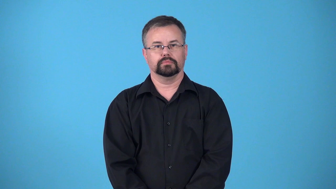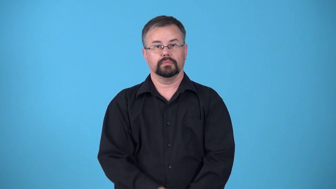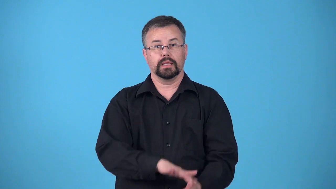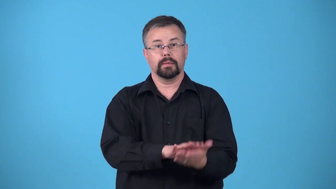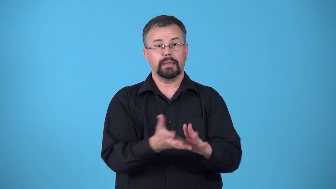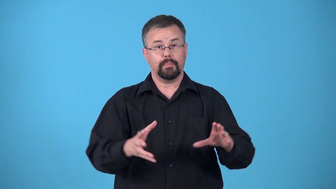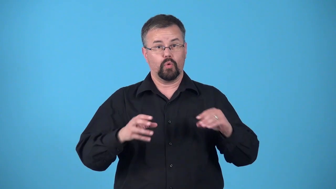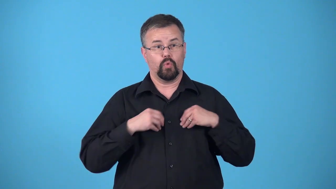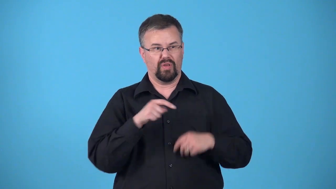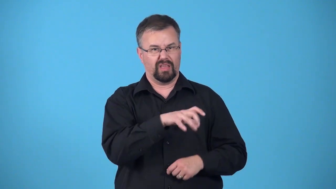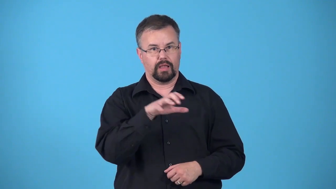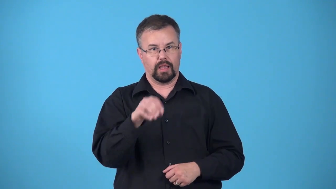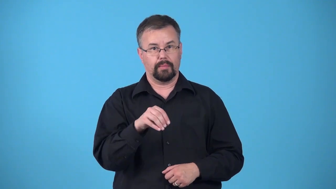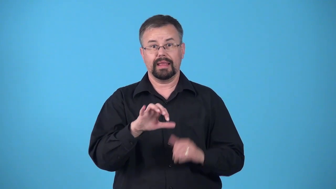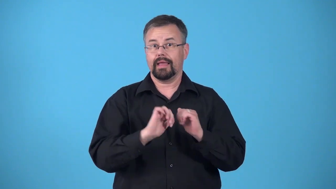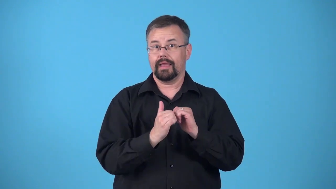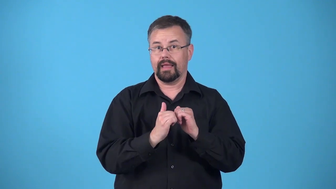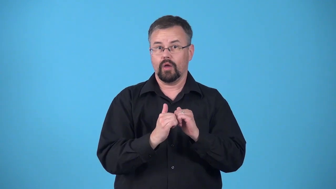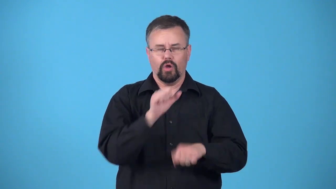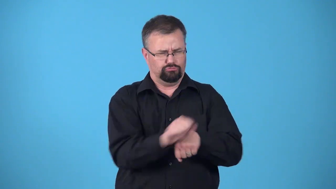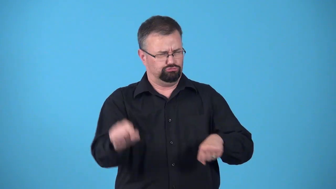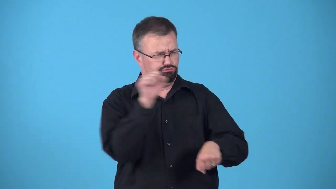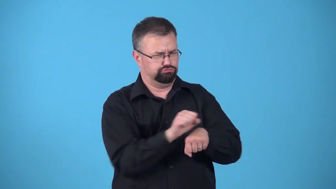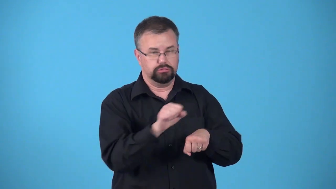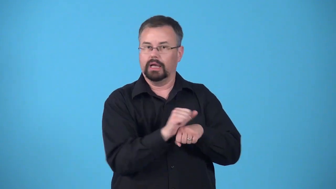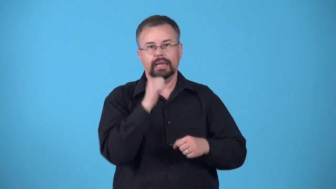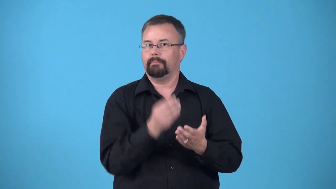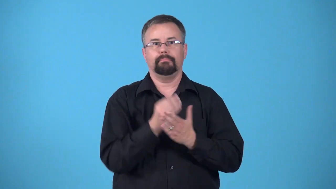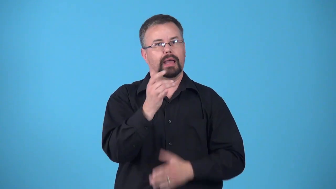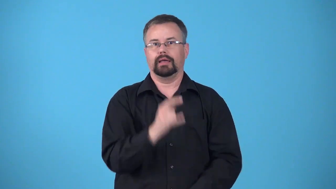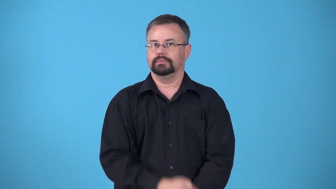sweat equity